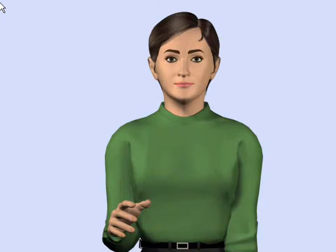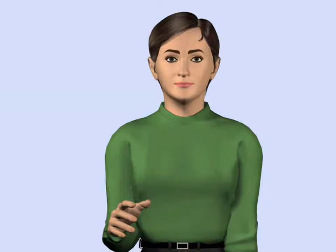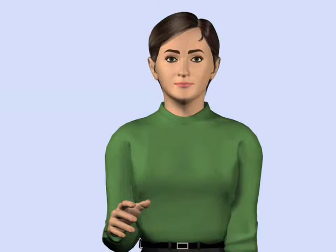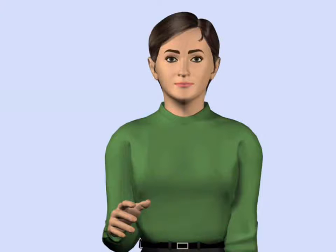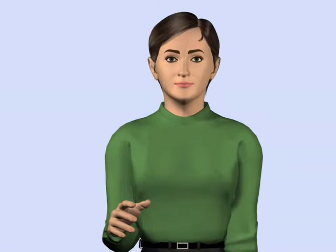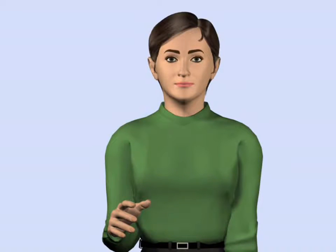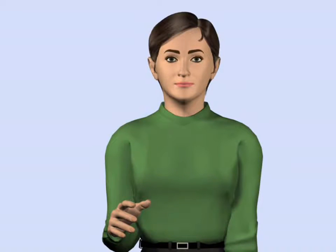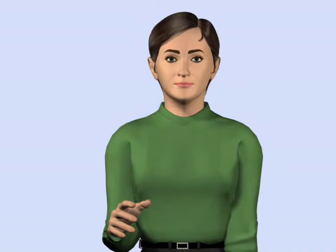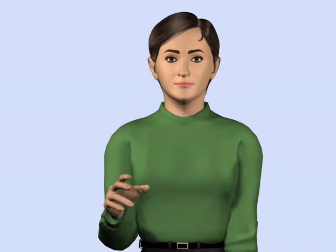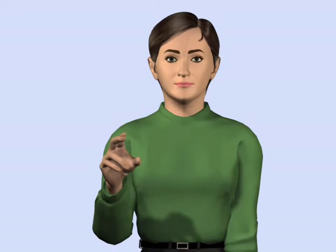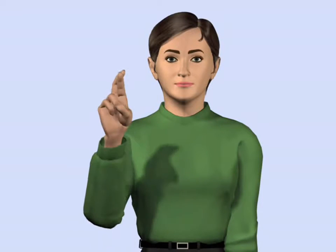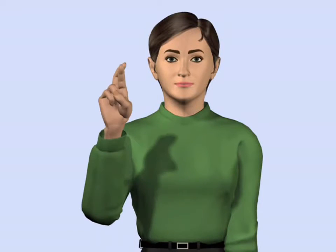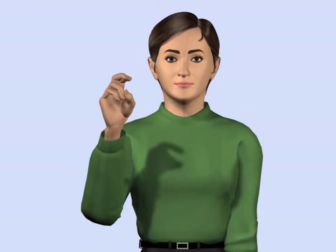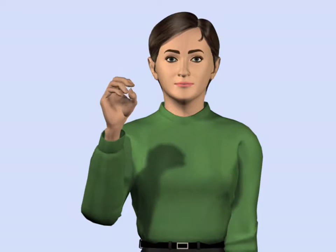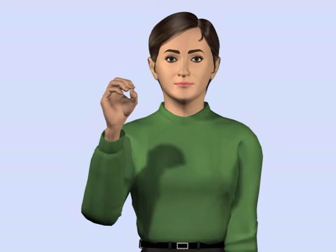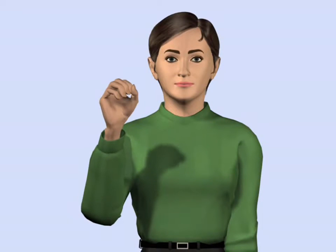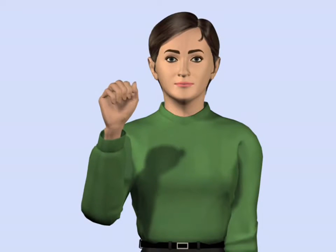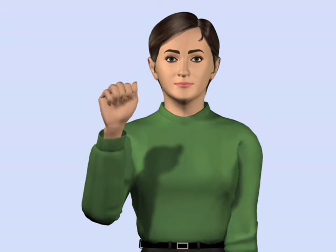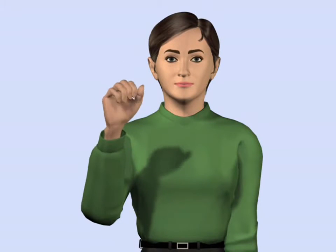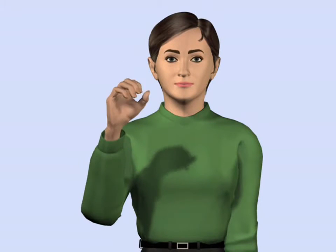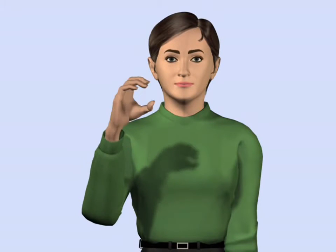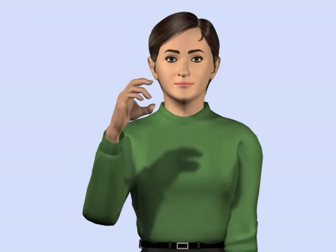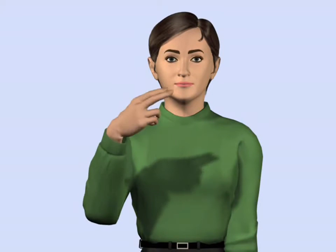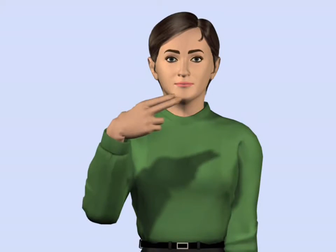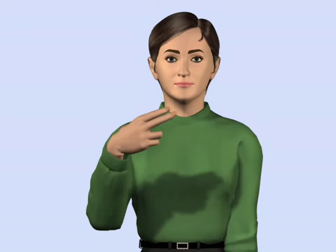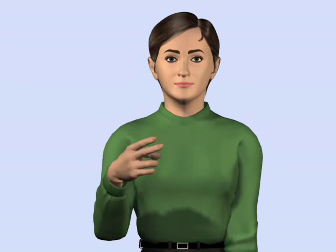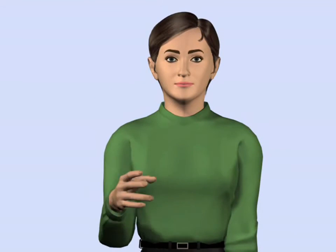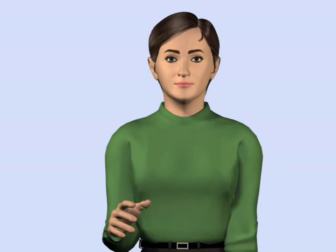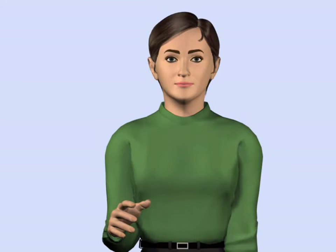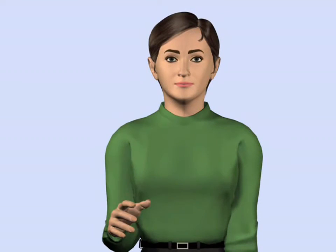roach,cockroach